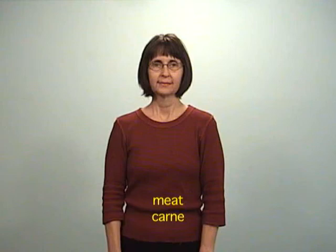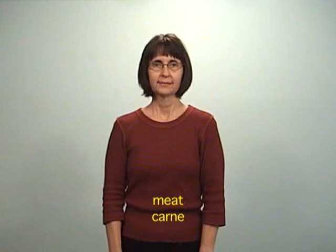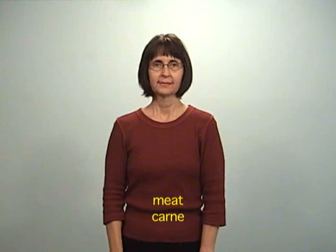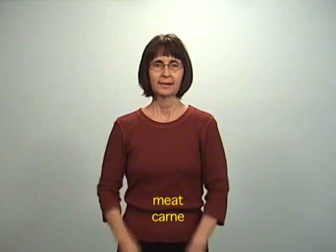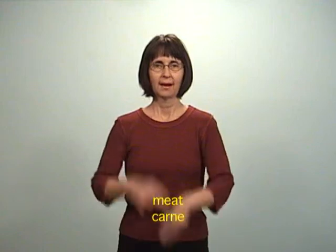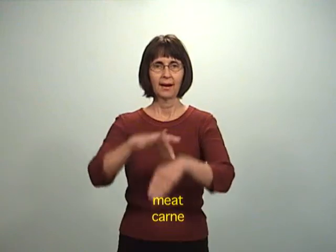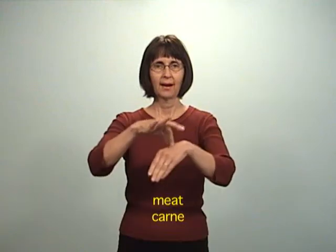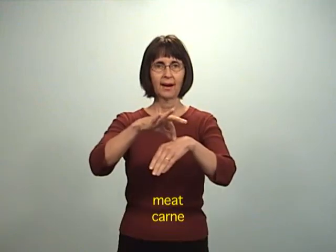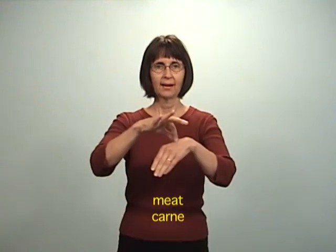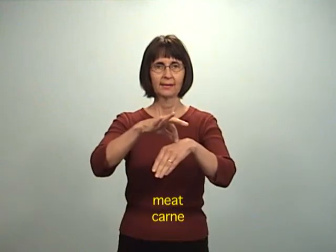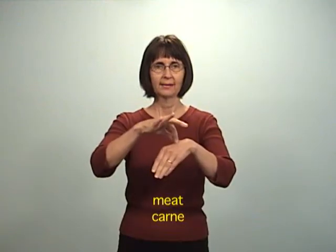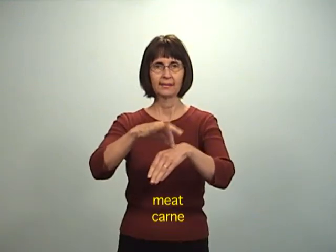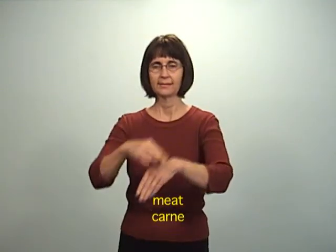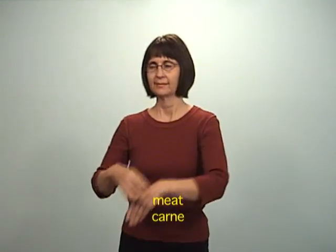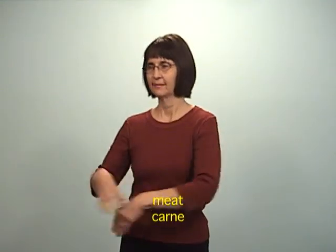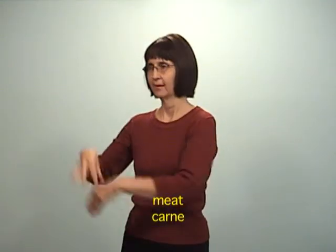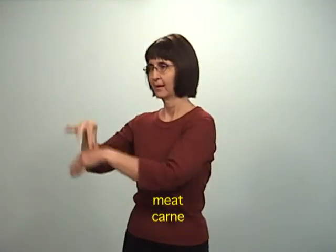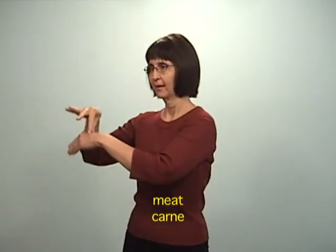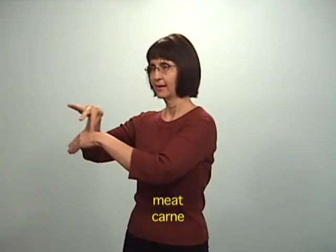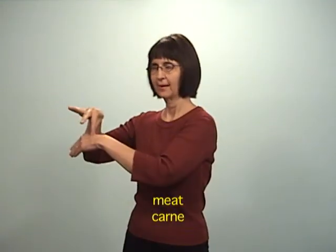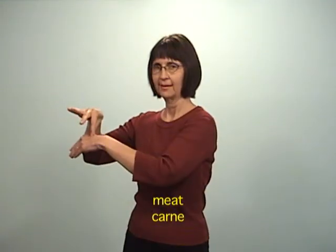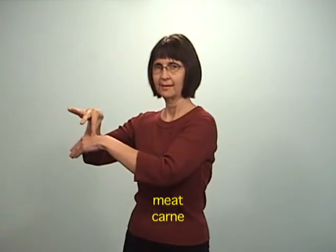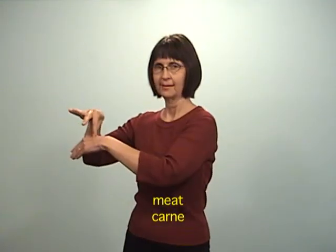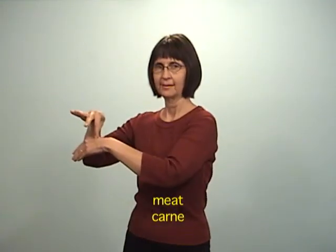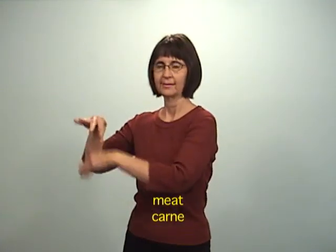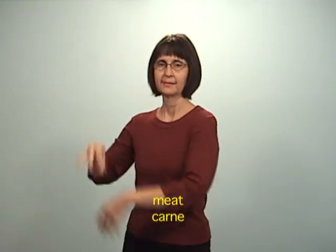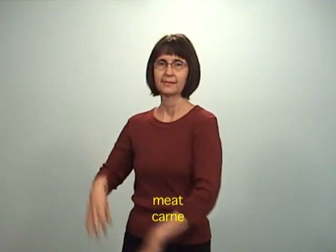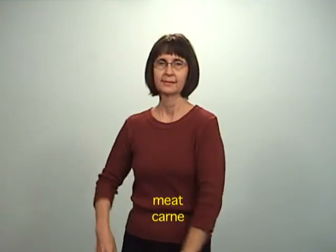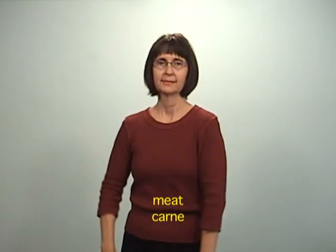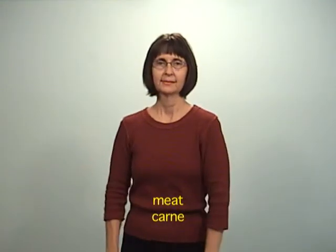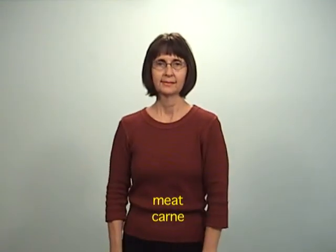Meat